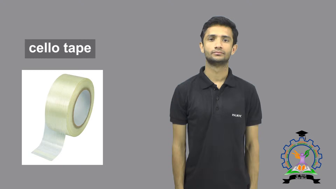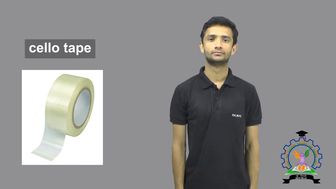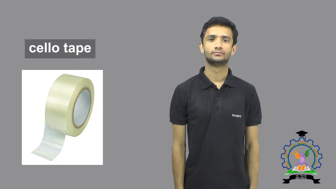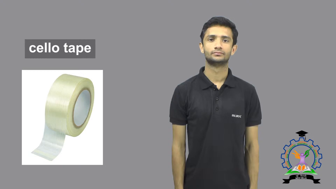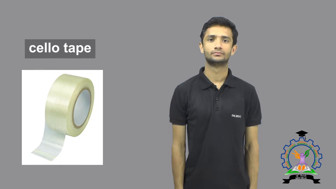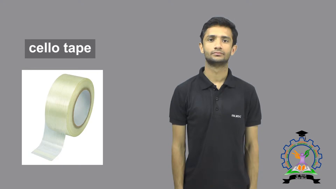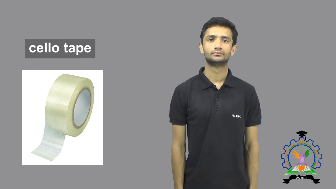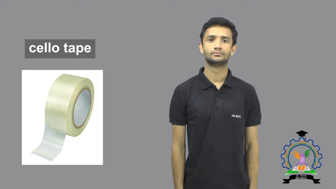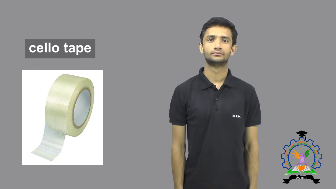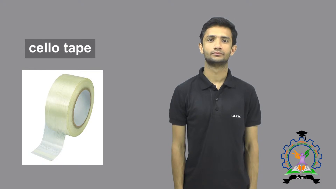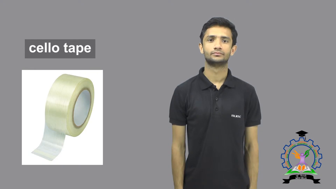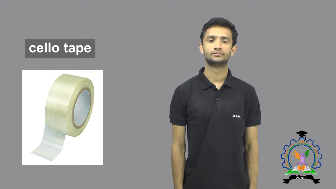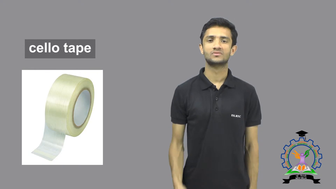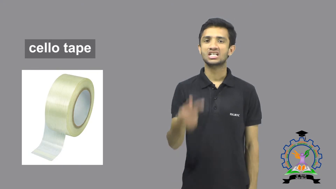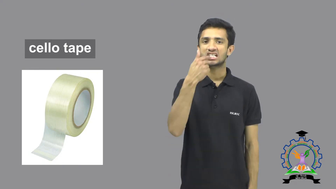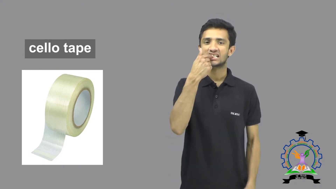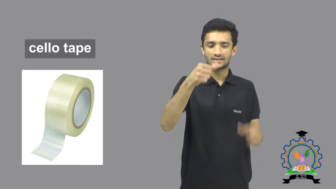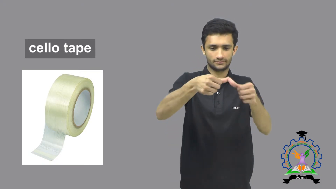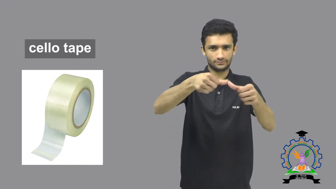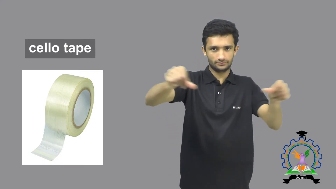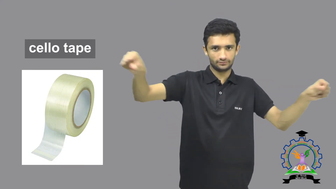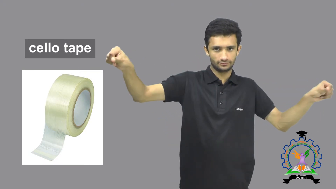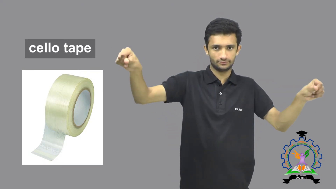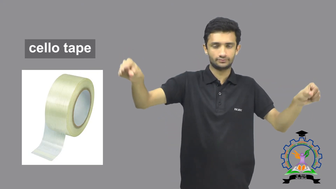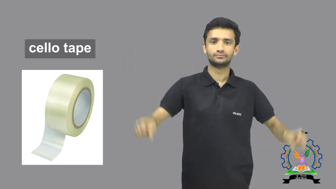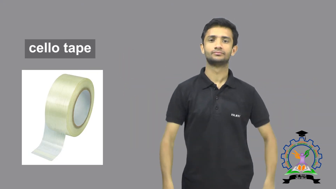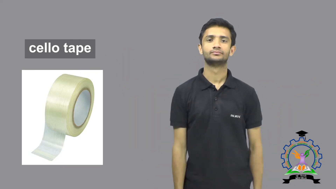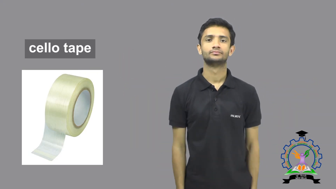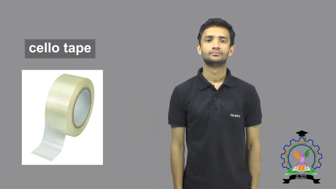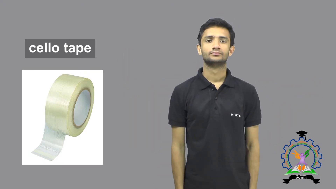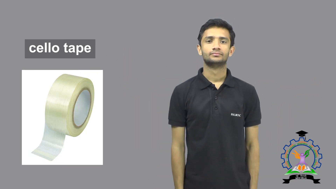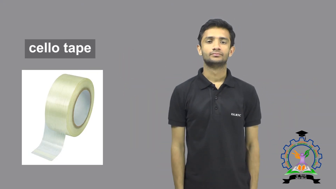cello tape